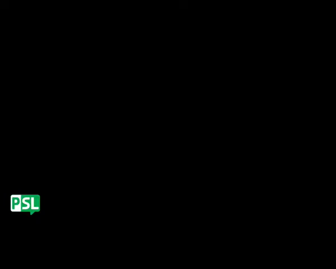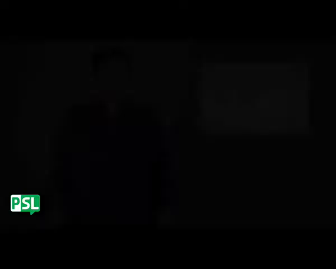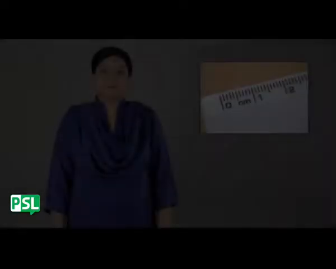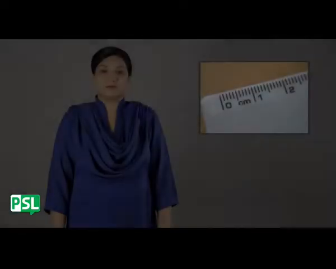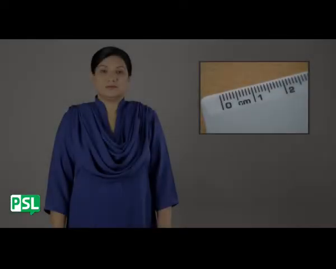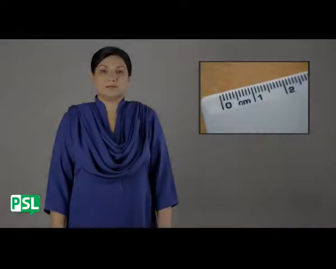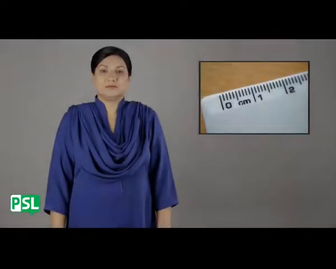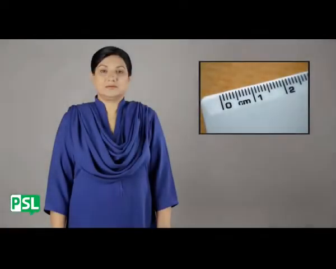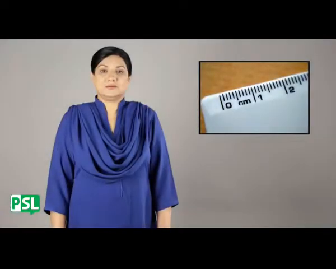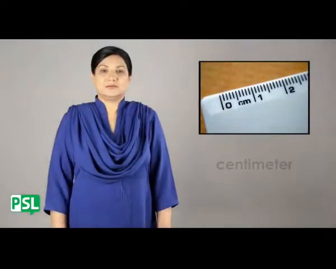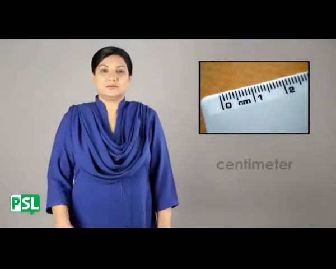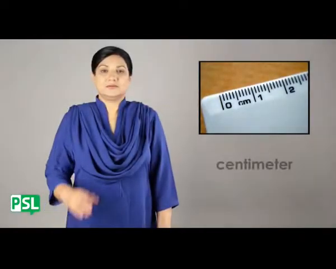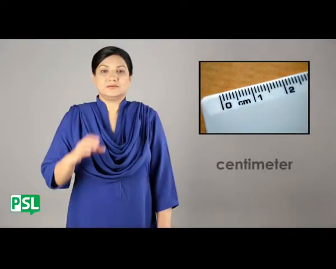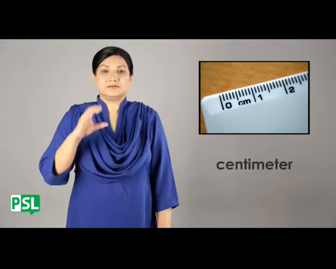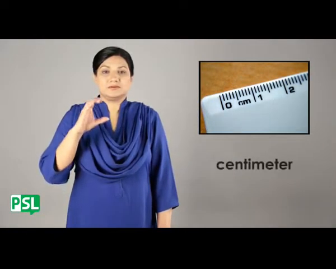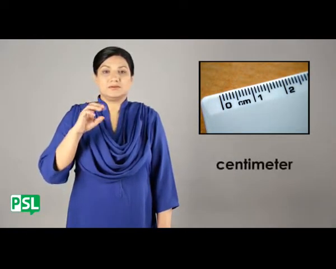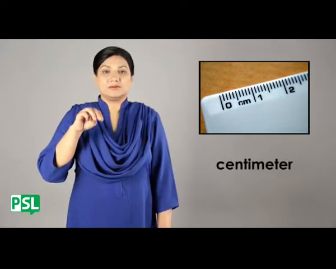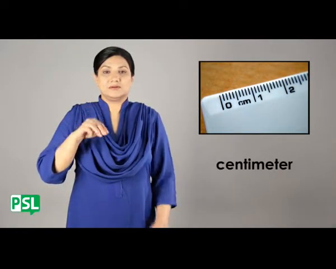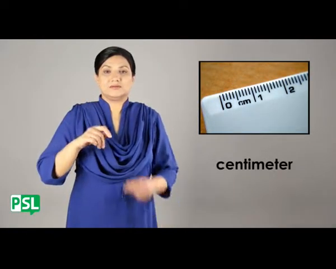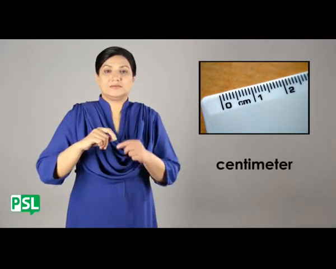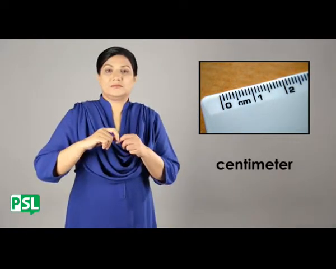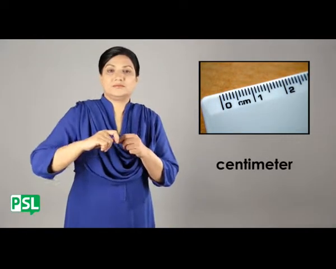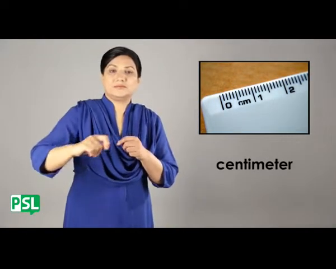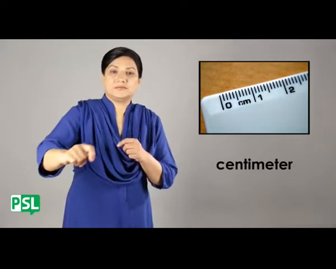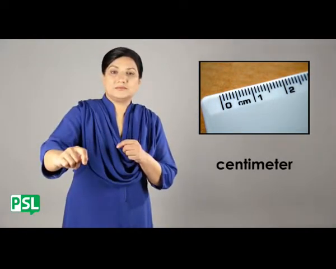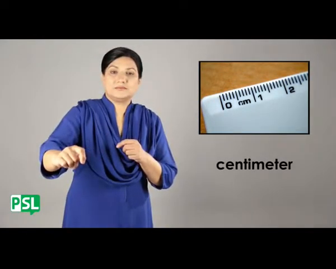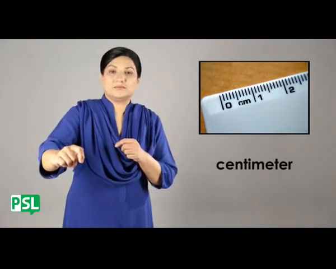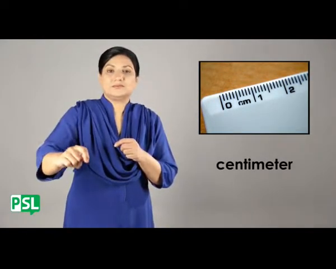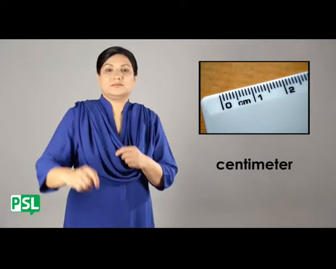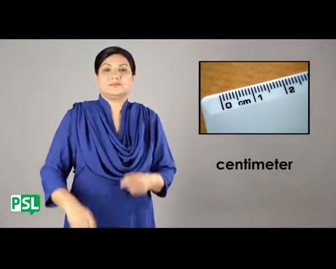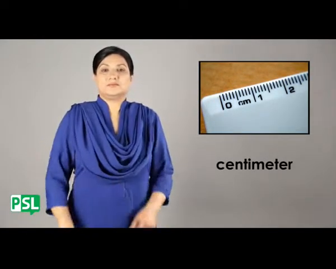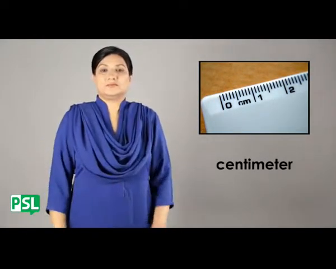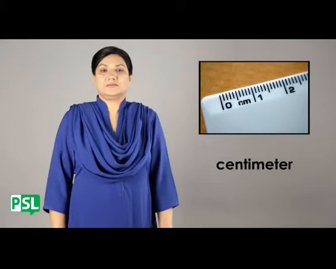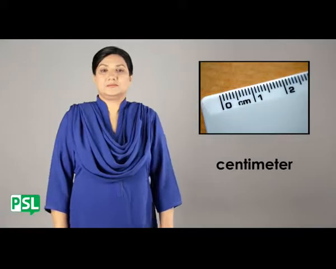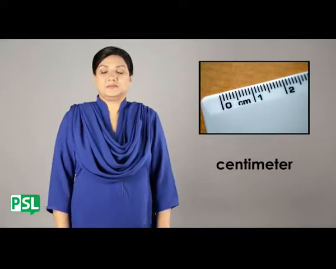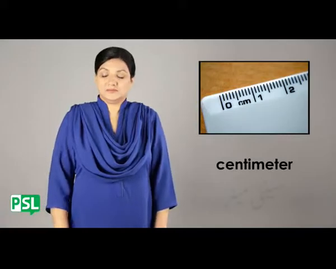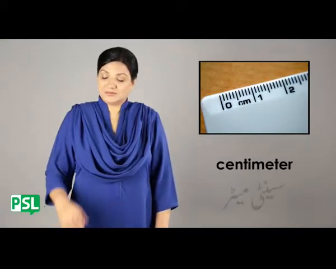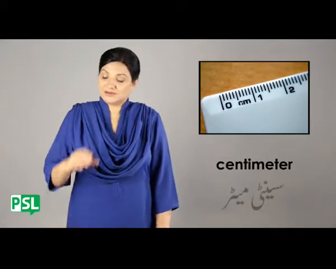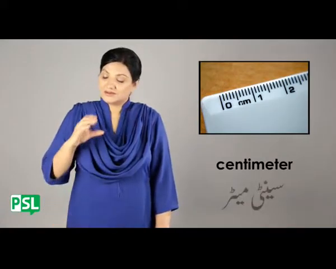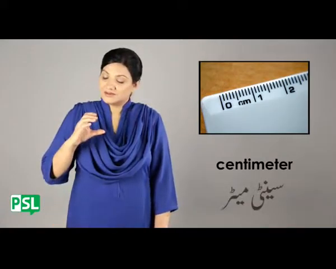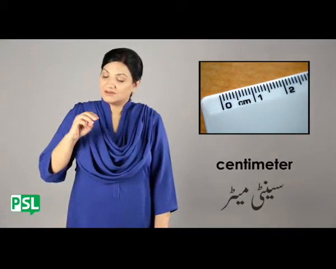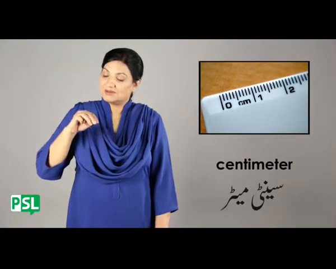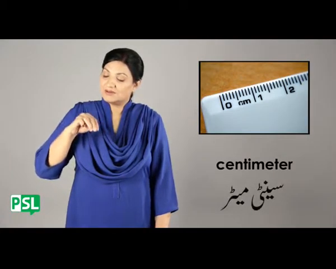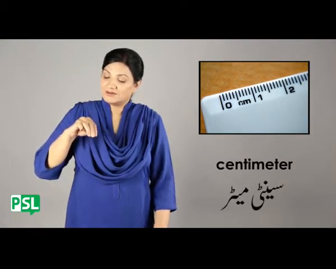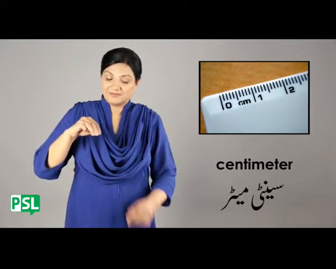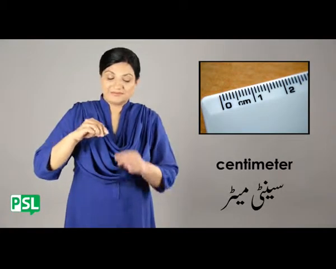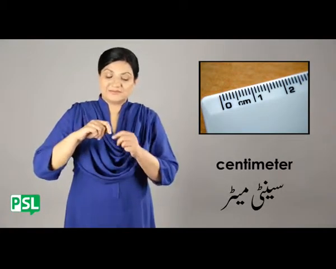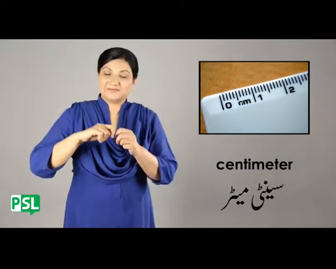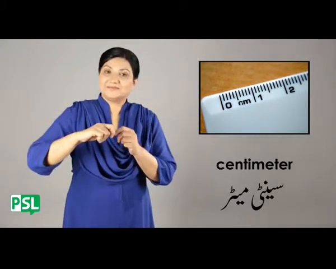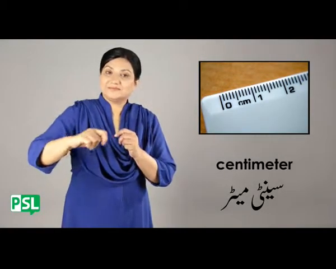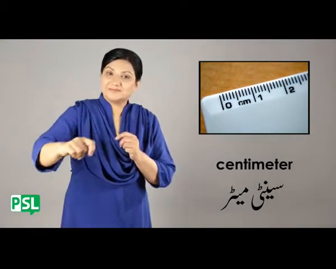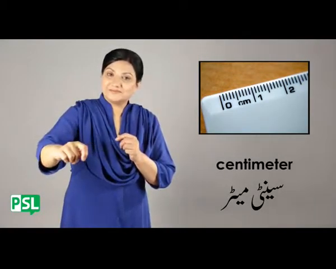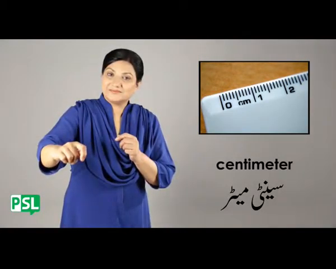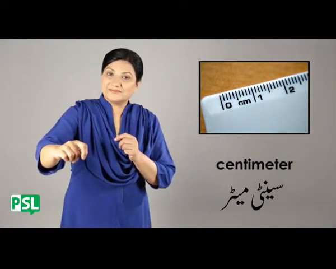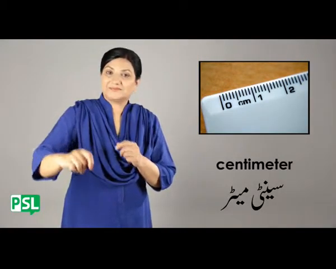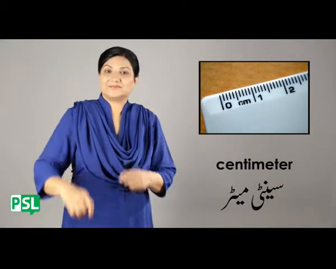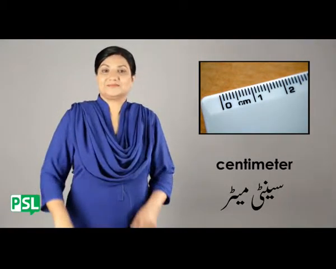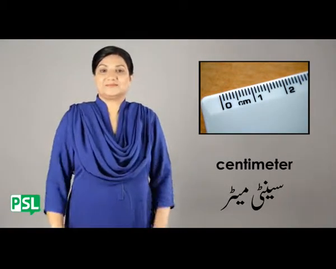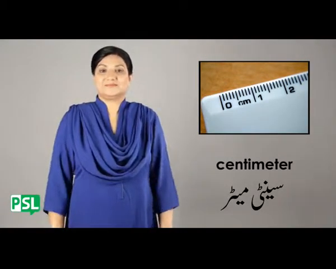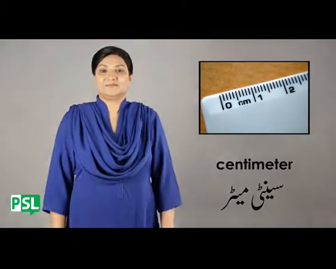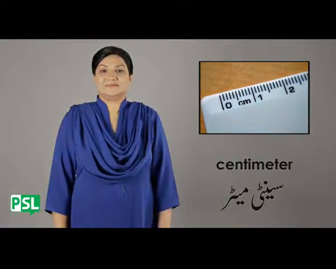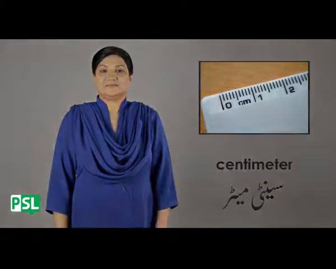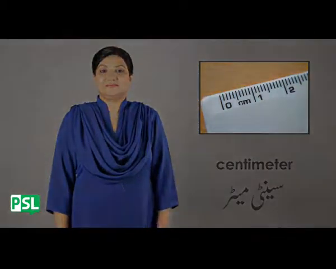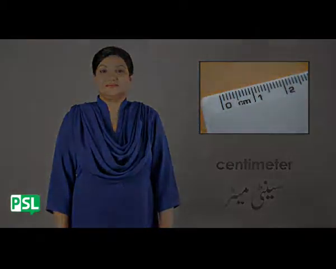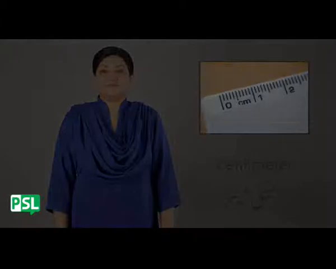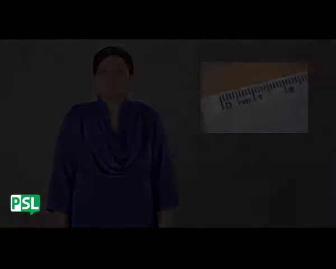centimeter